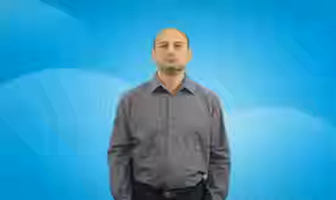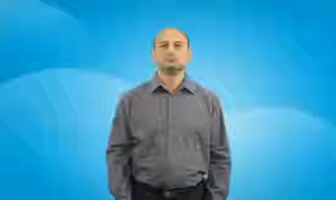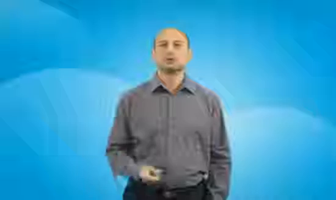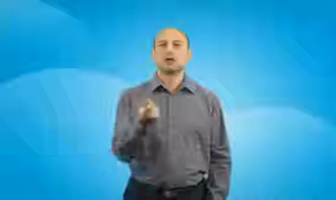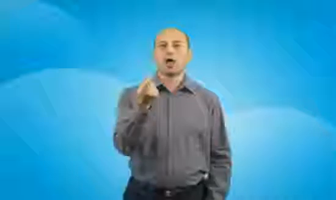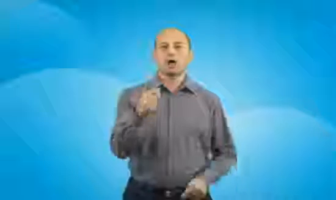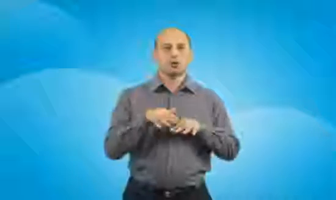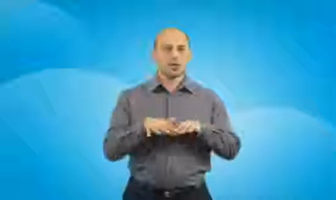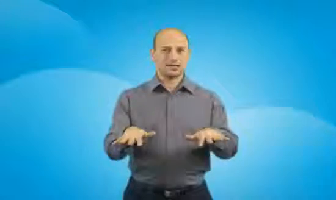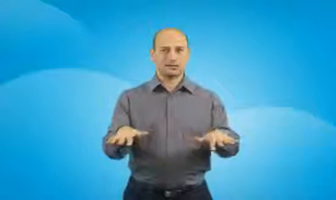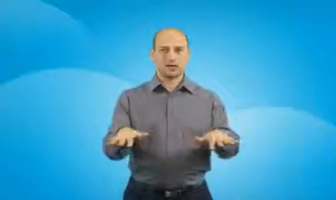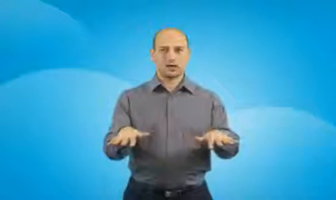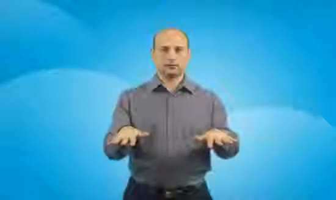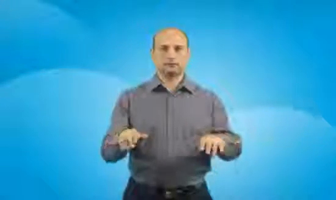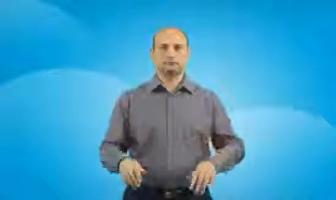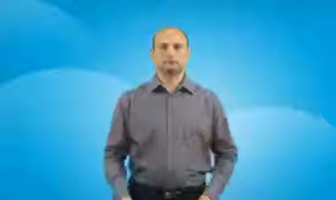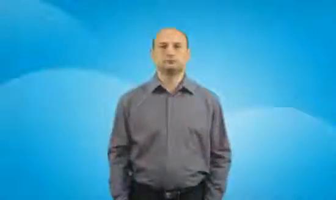To give